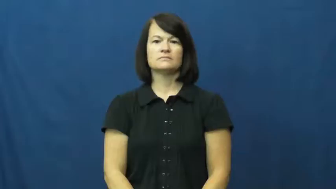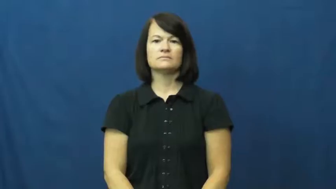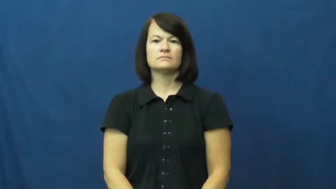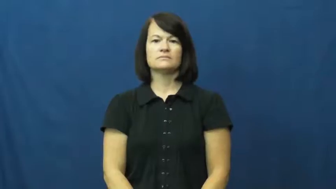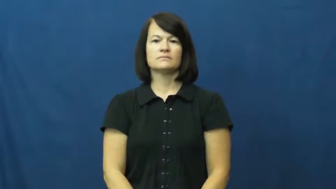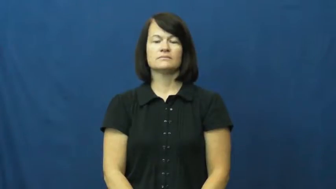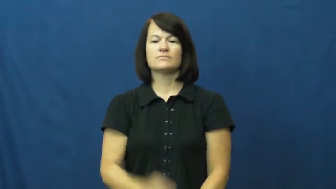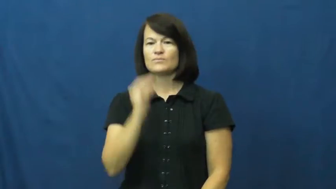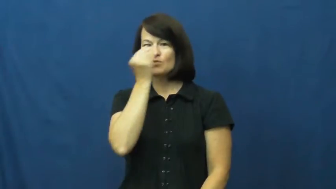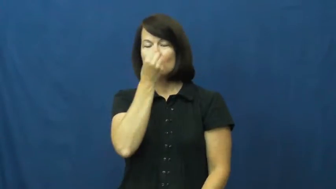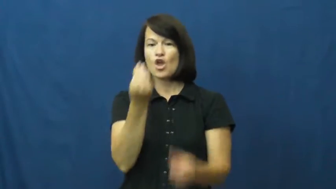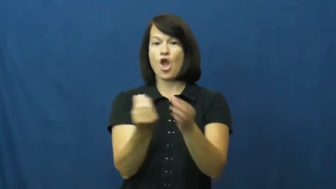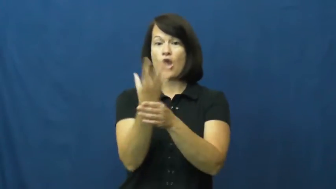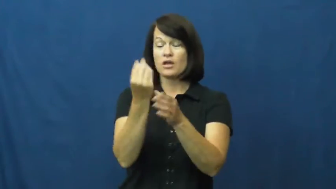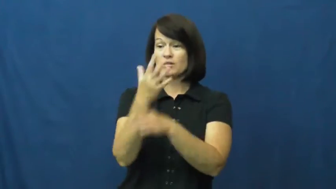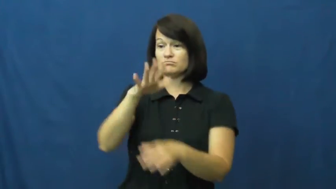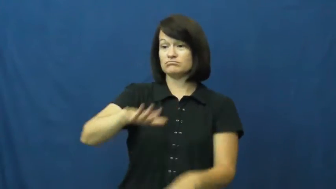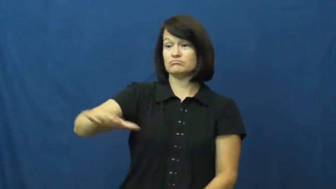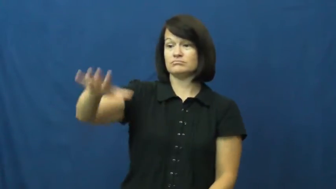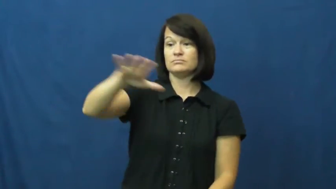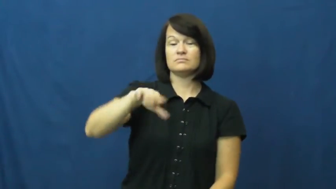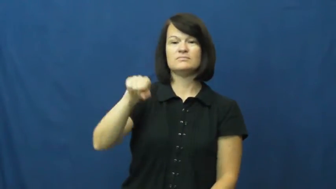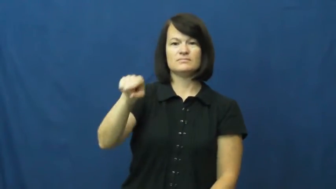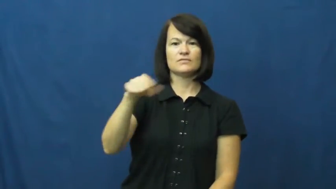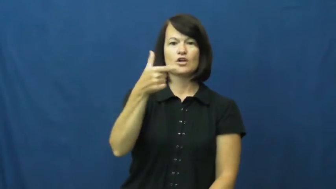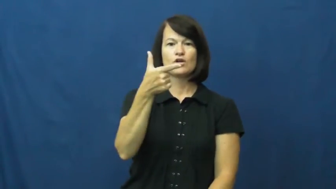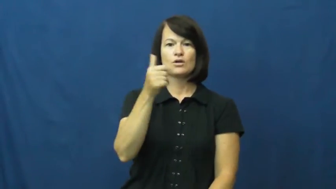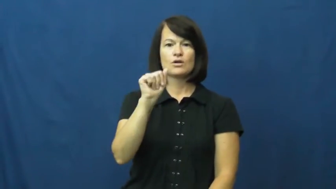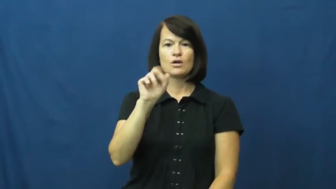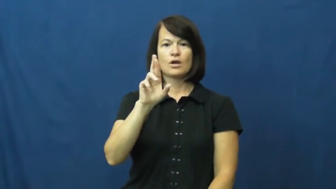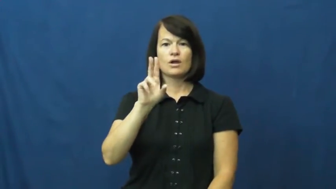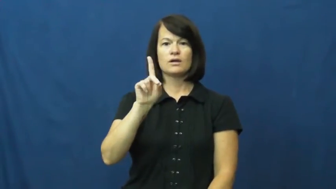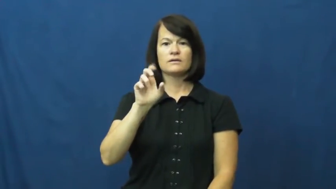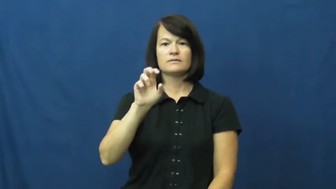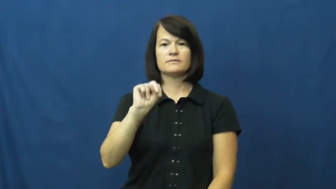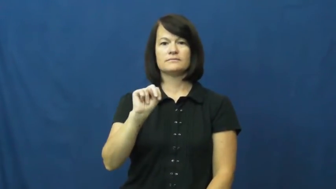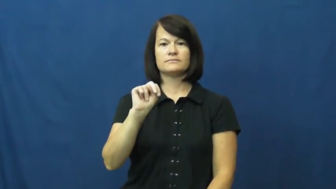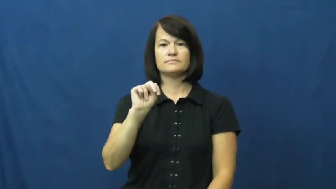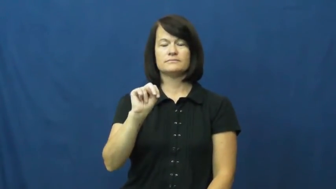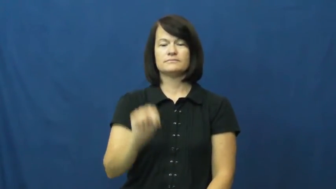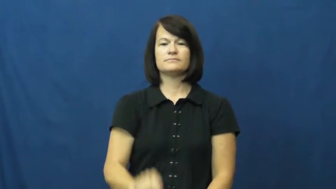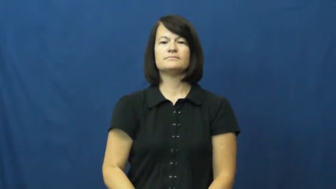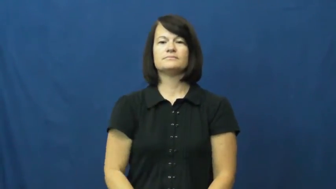garden-noun